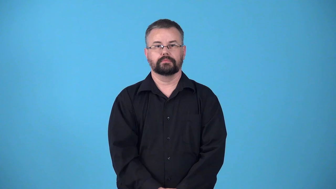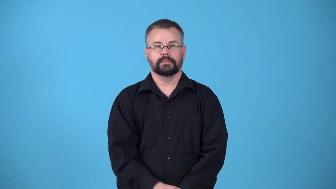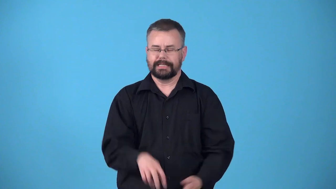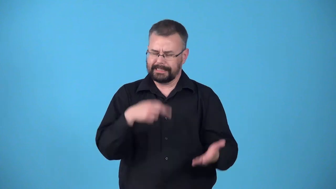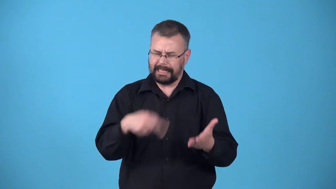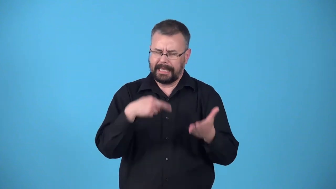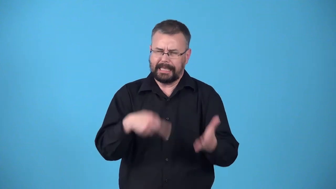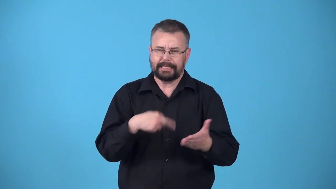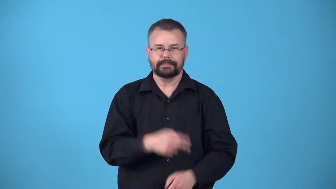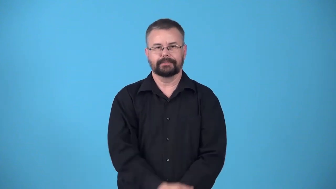get down